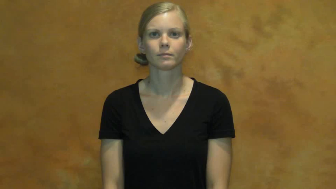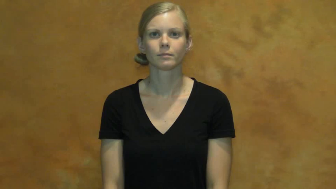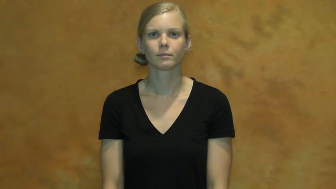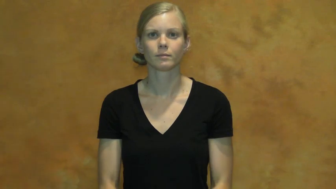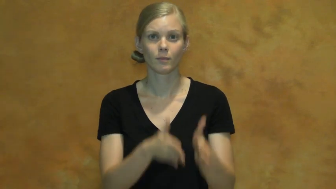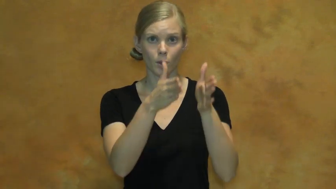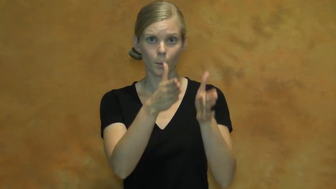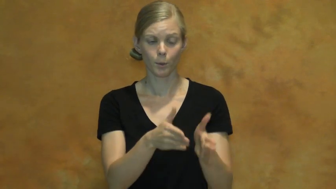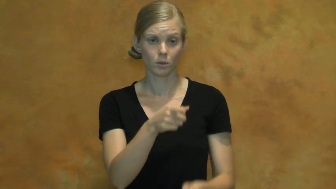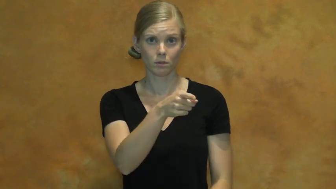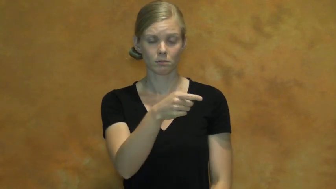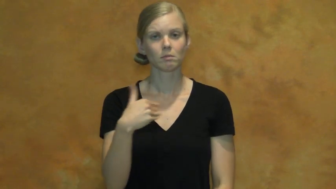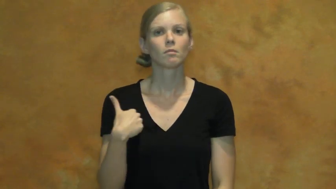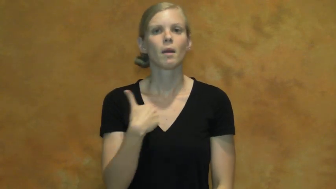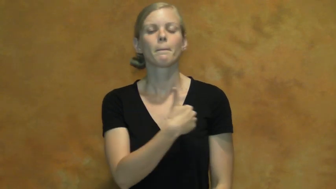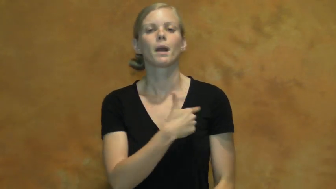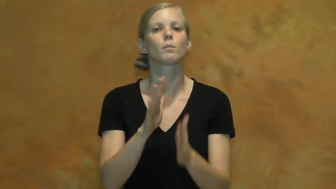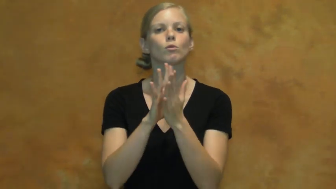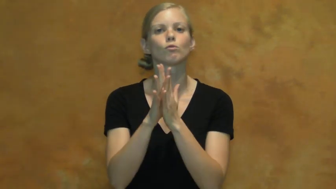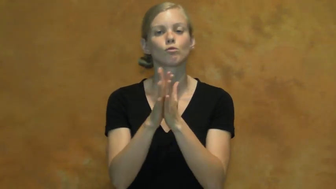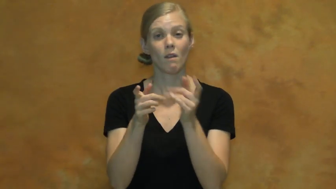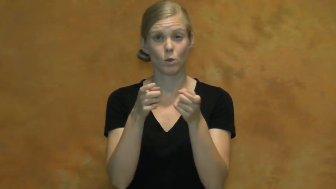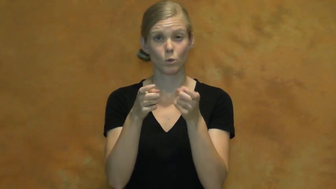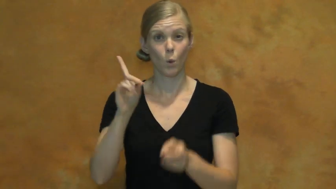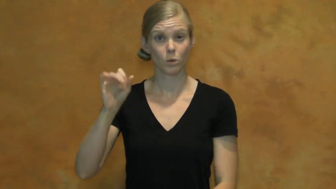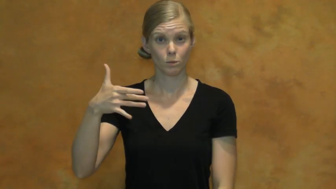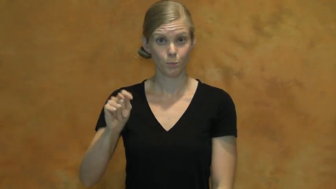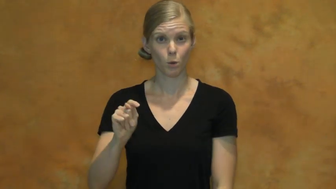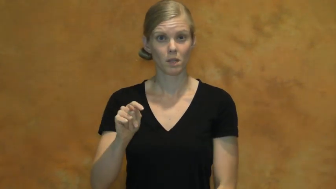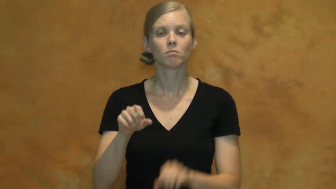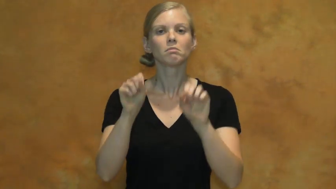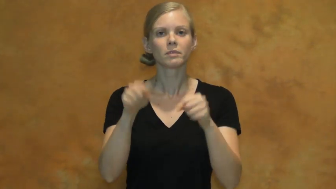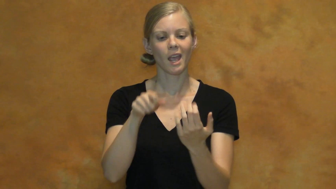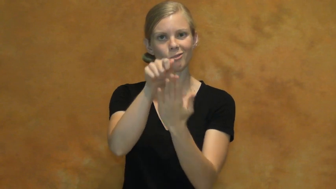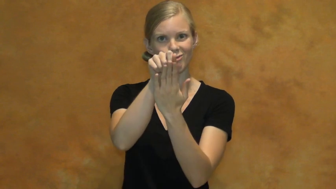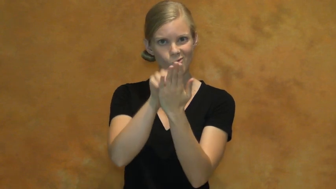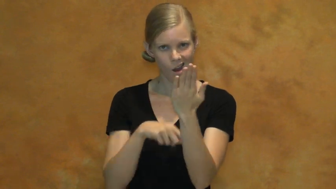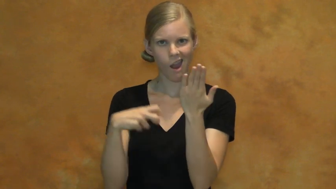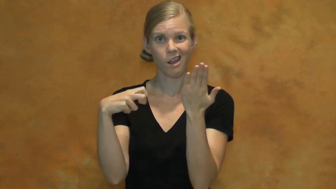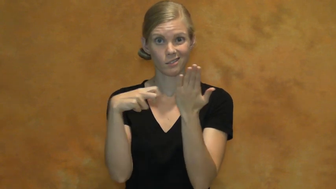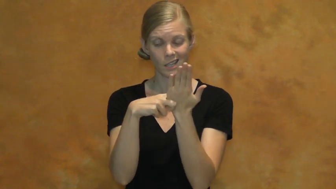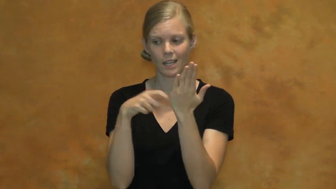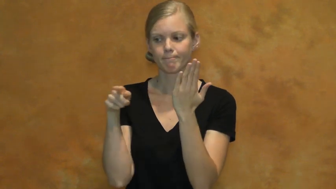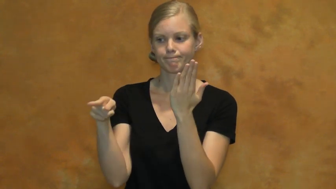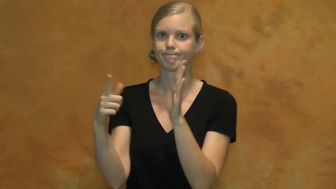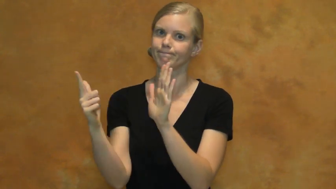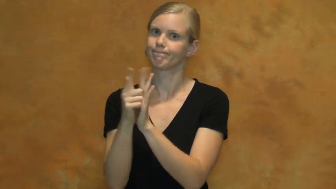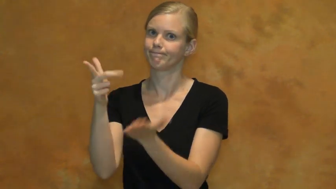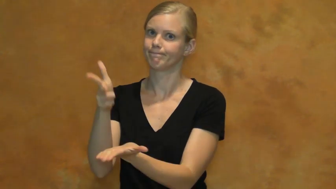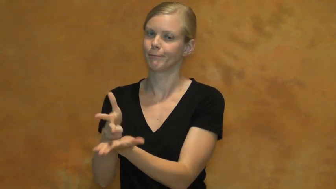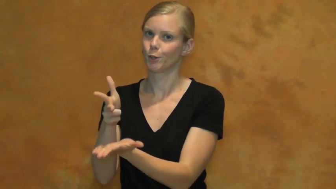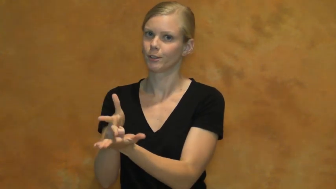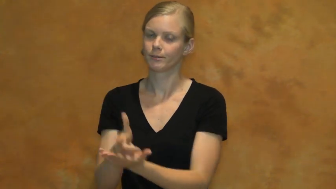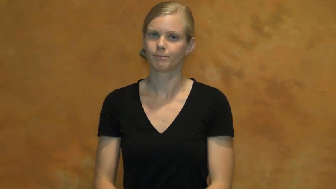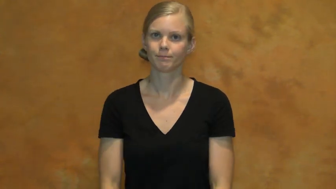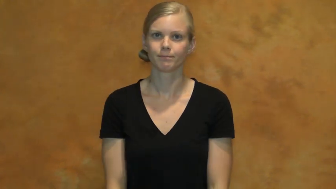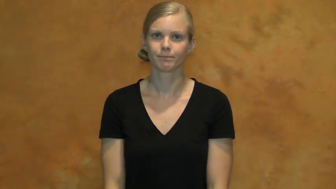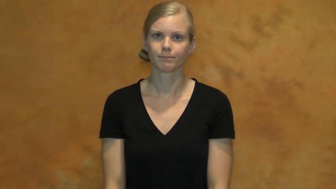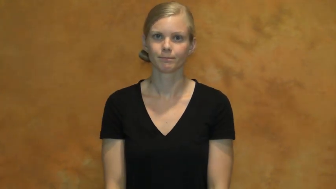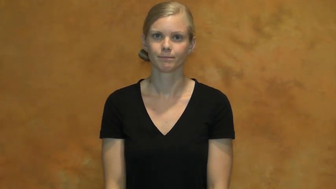parking attendant